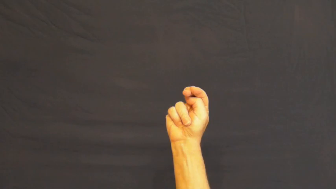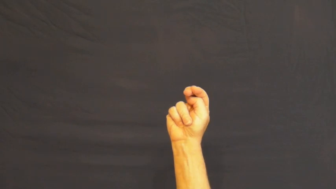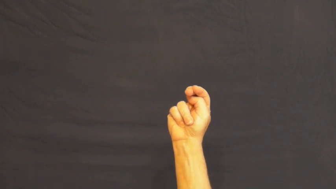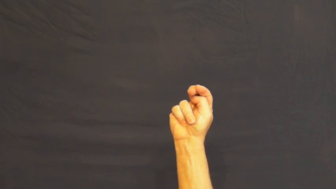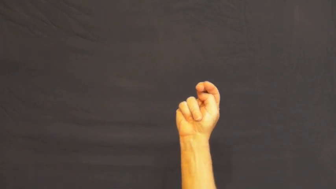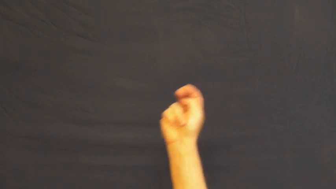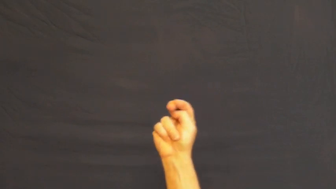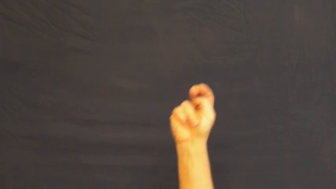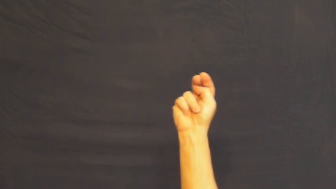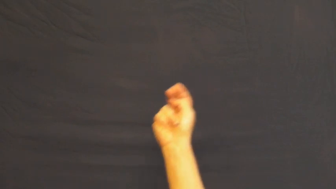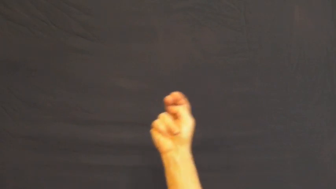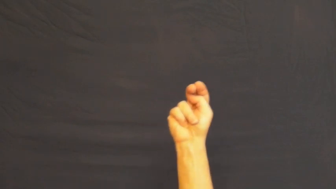Nashua,NH,Norristown,PA